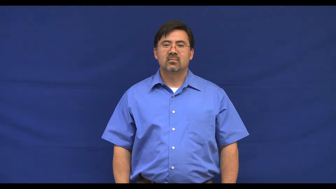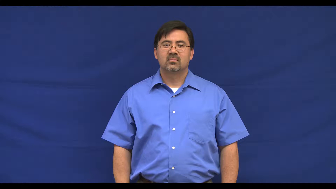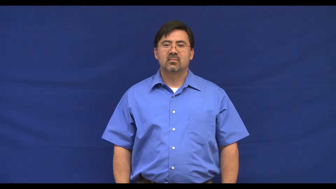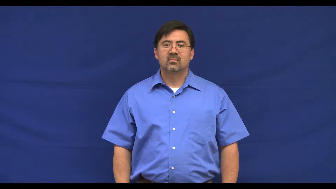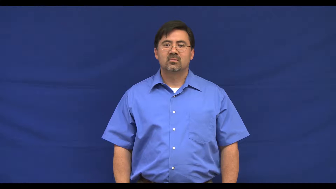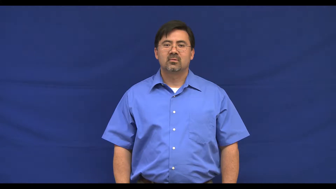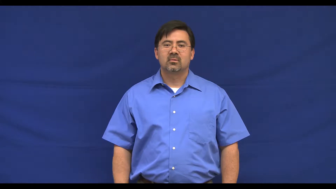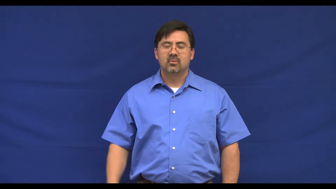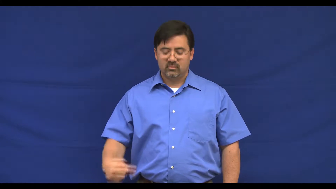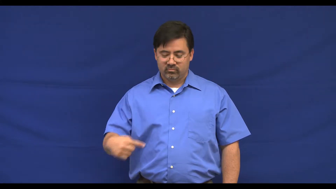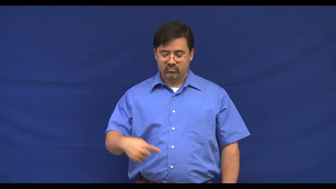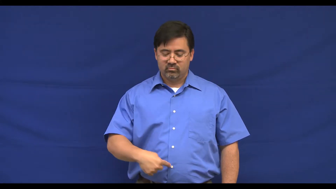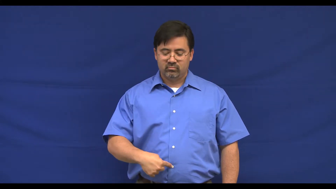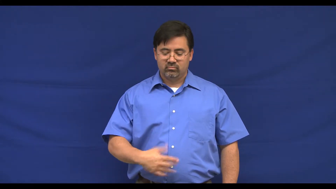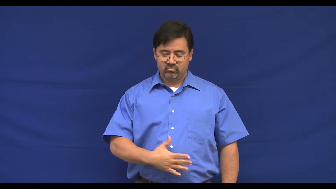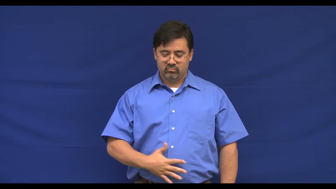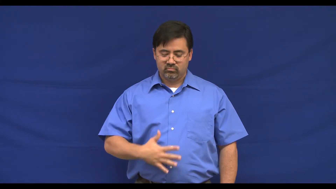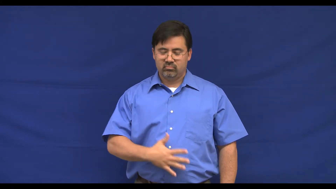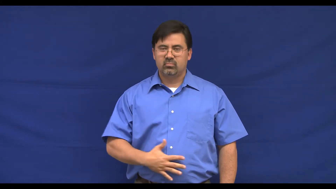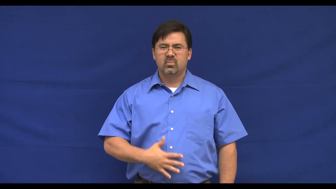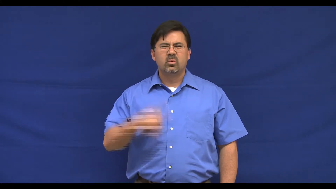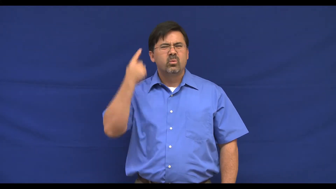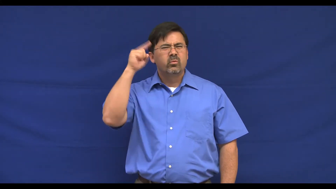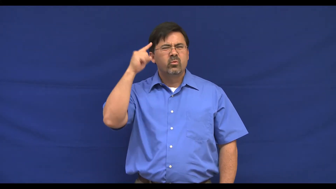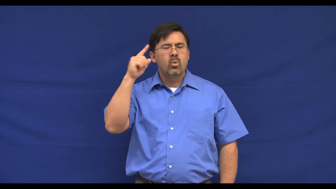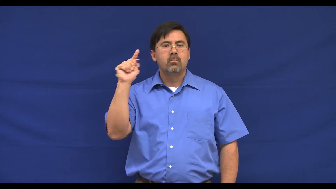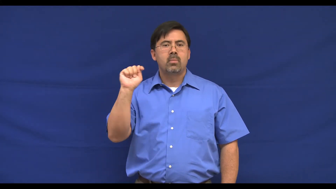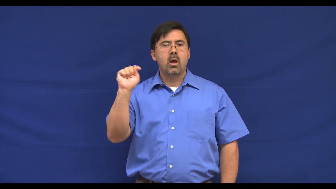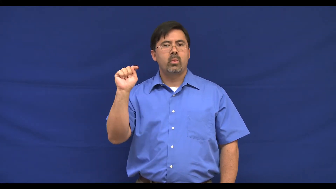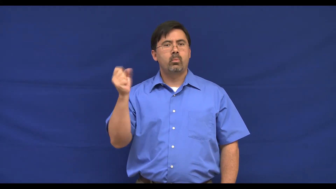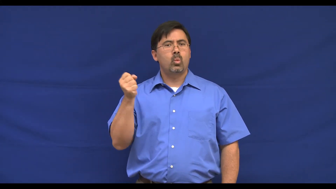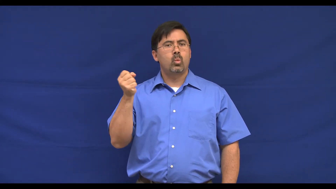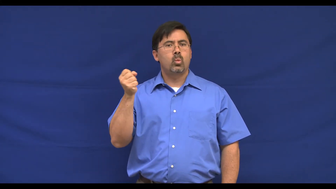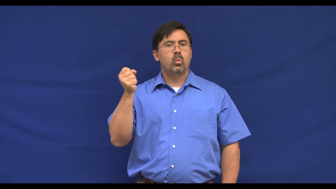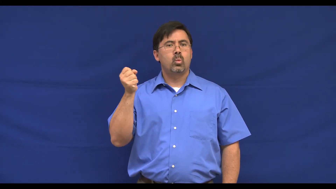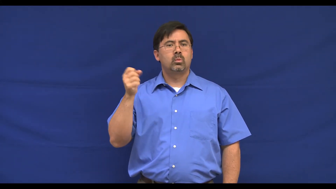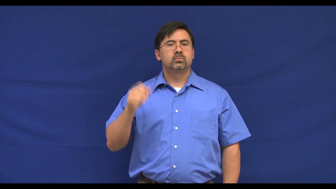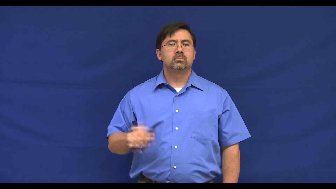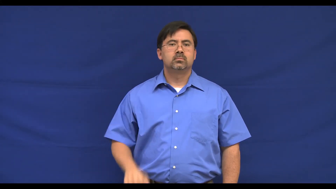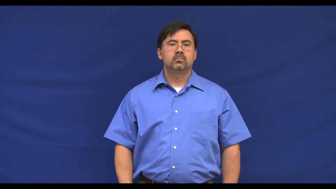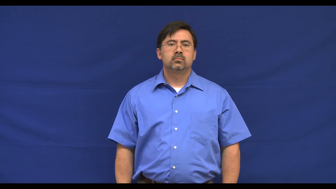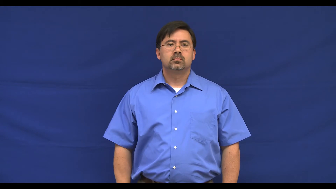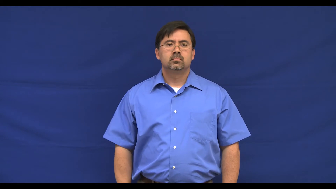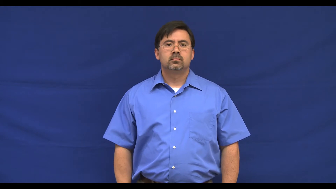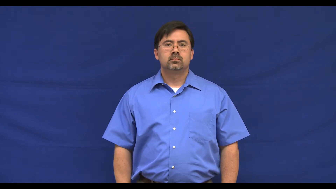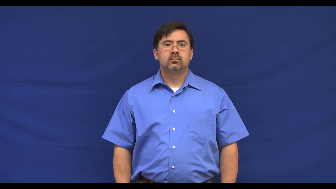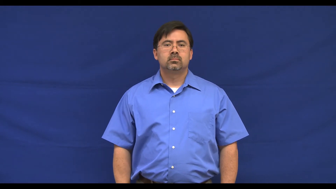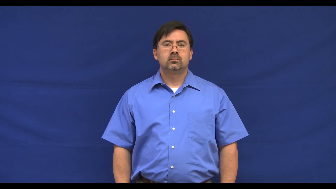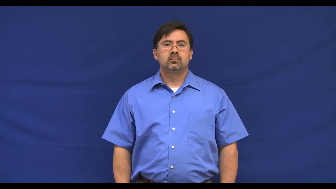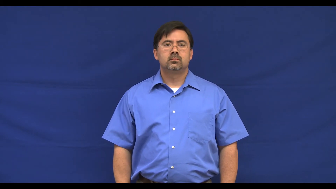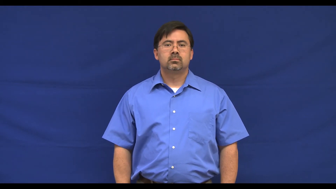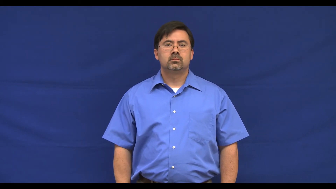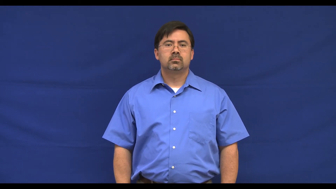Bladder